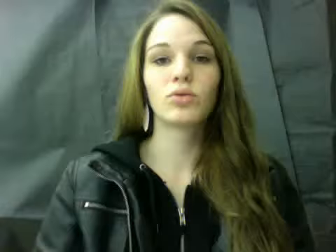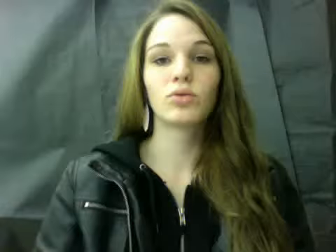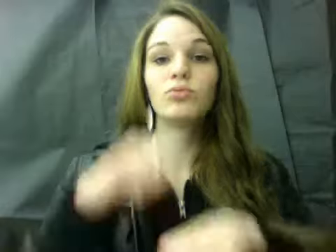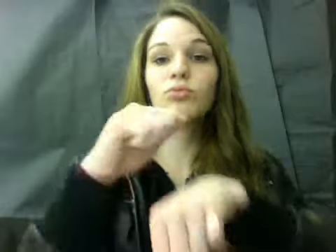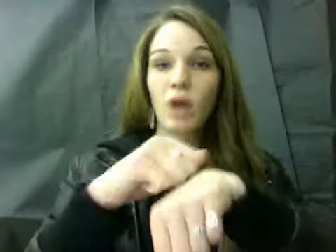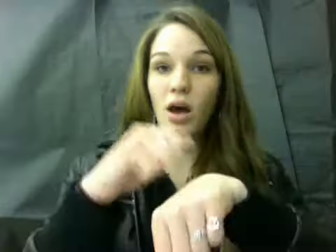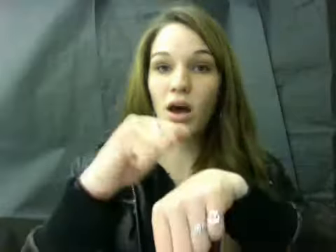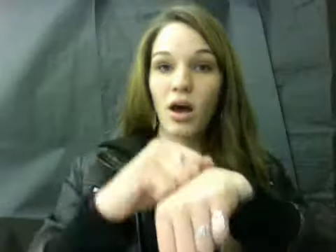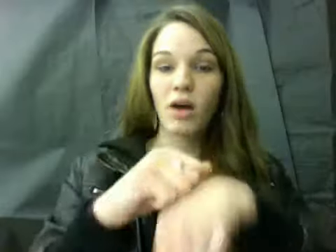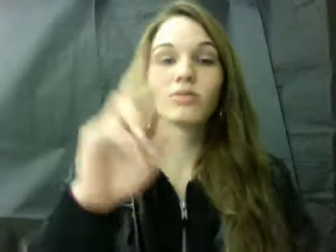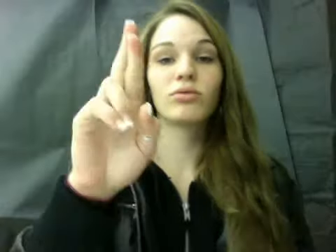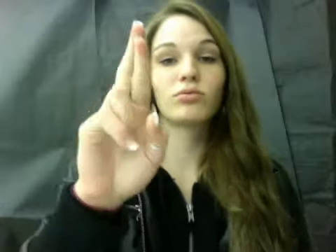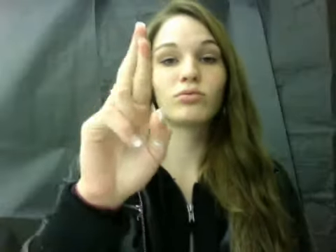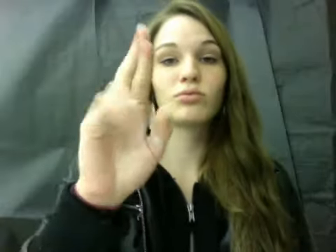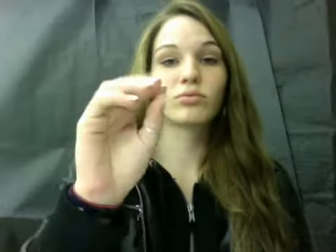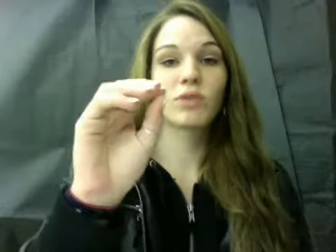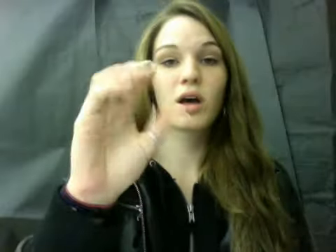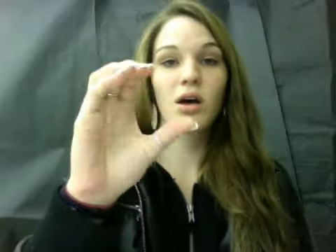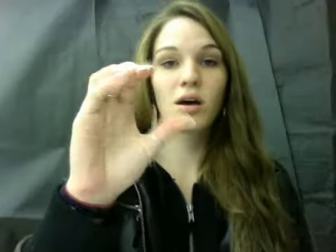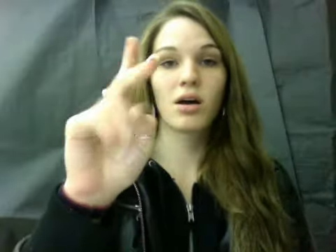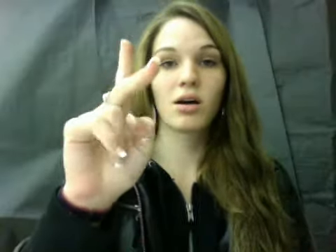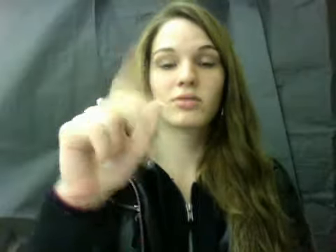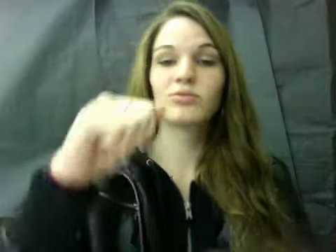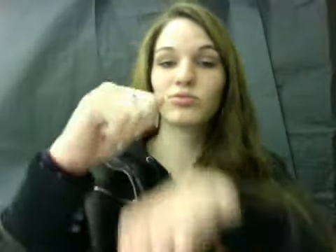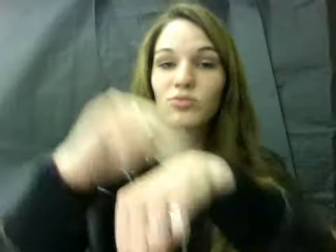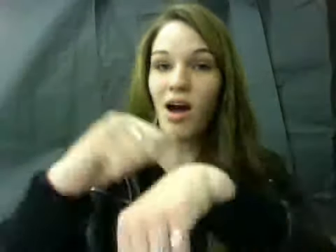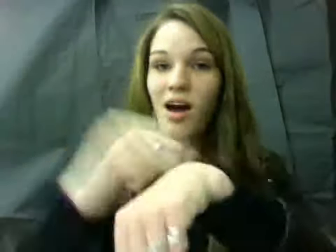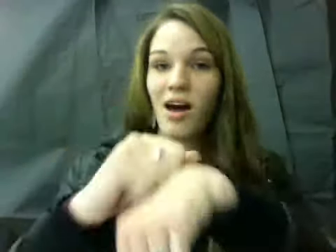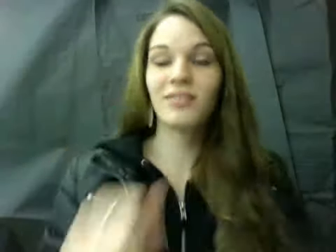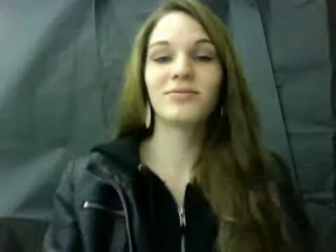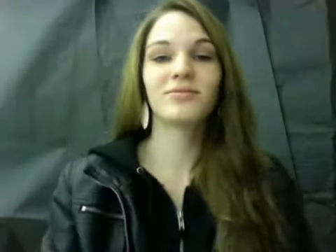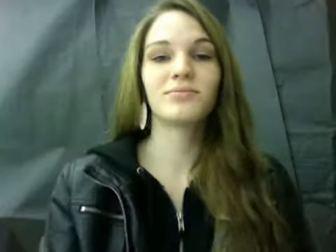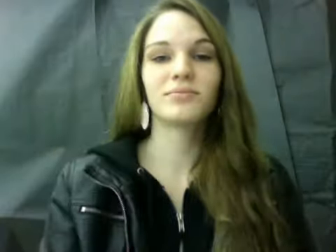Rock